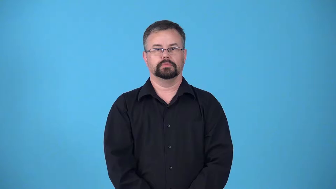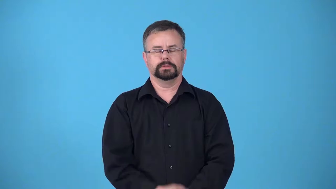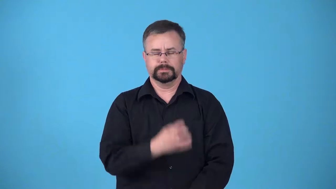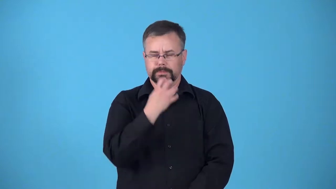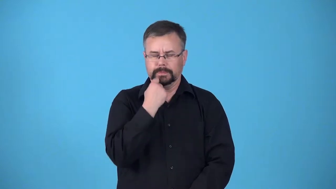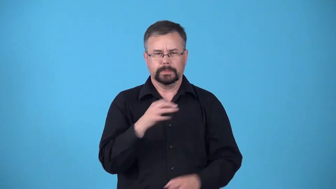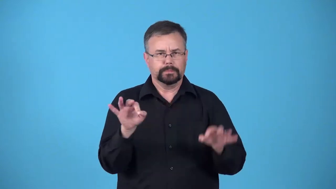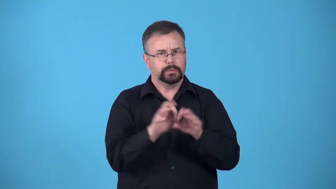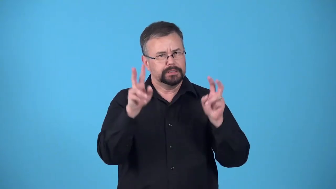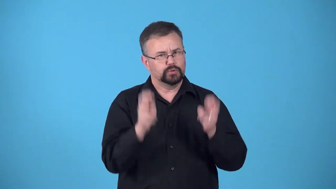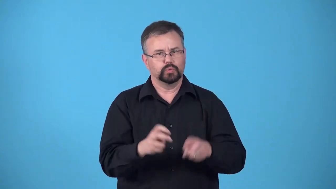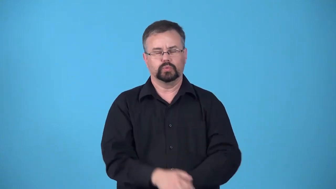care-about something important